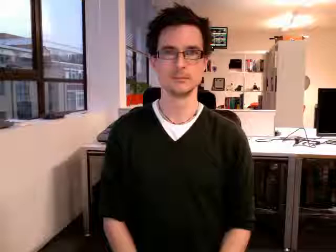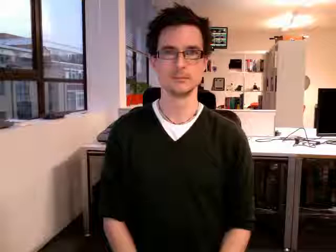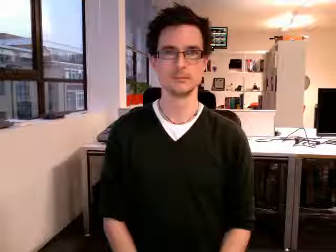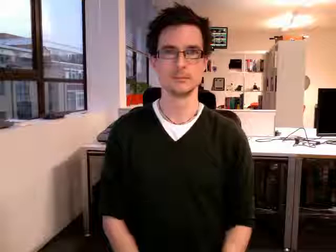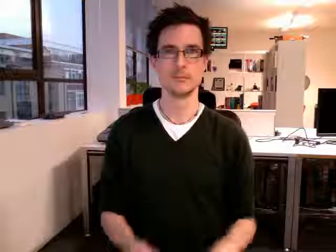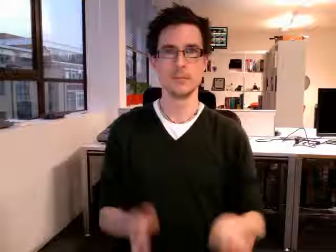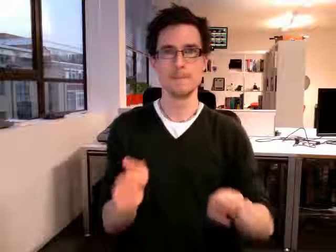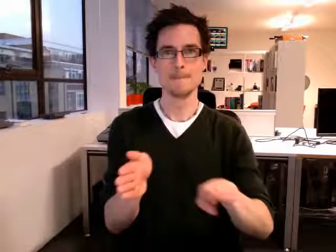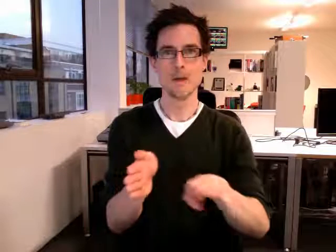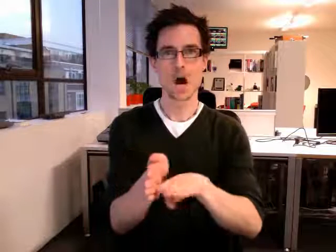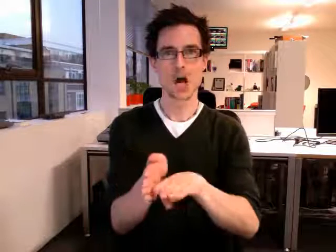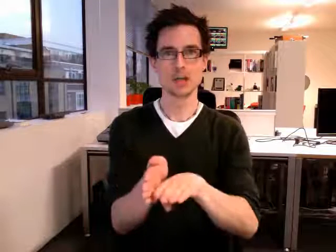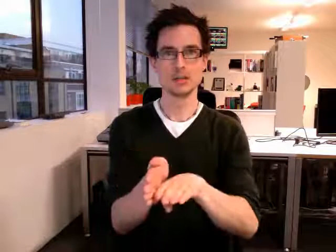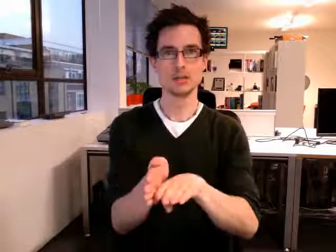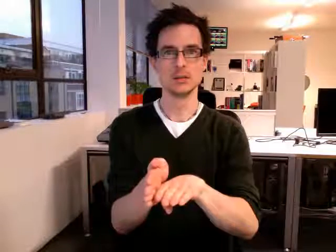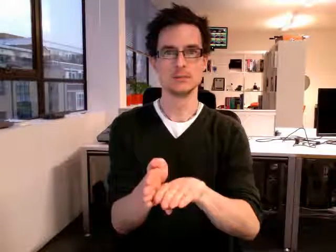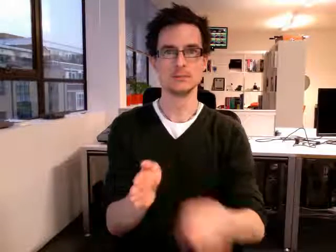park car